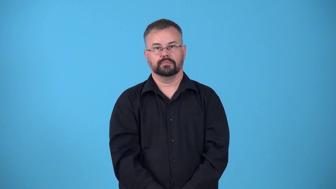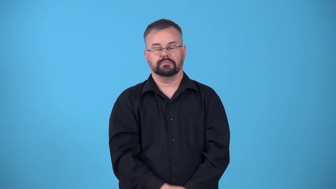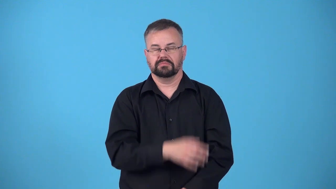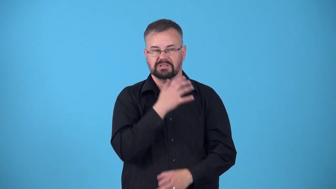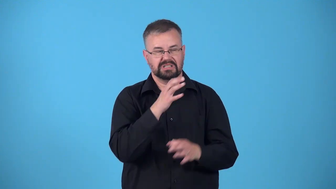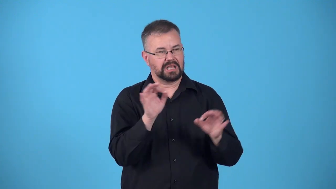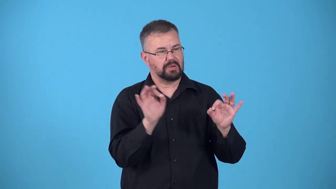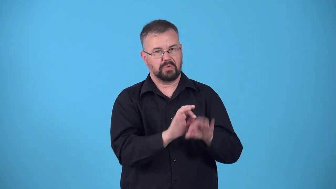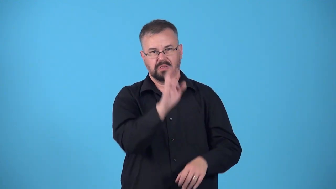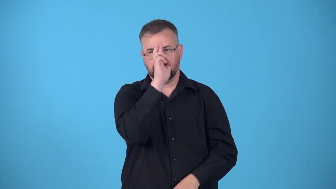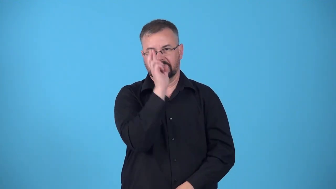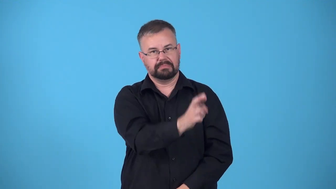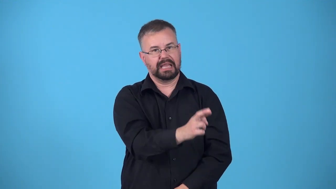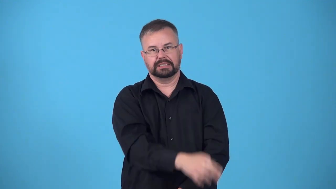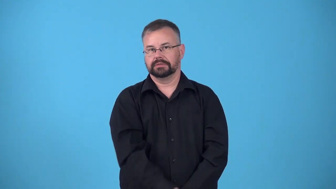unrespectable,disrepectable,lowly